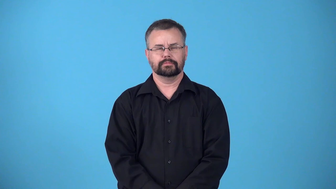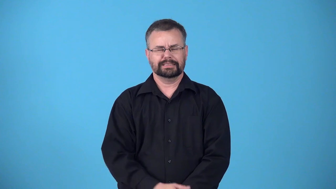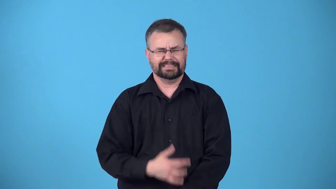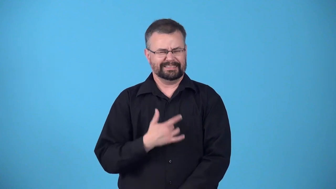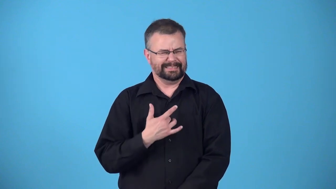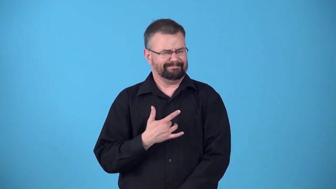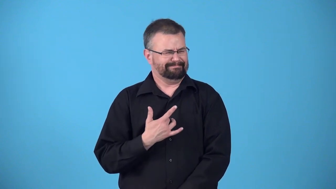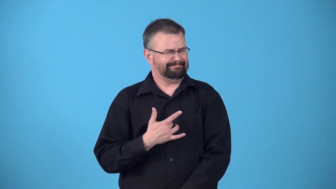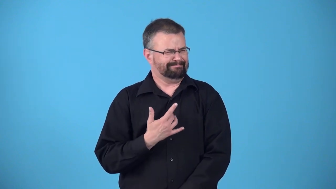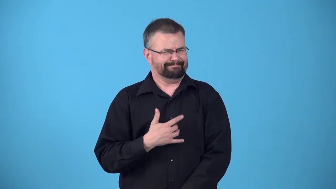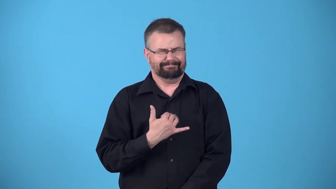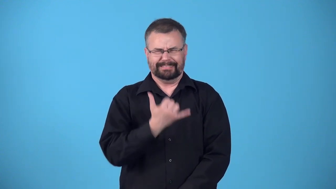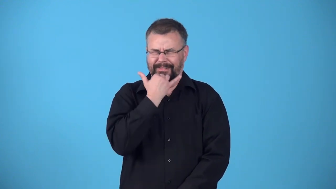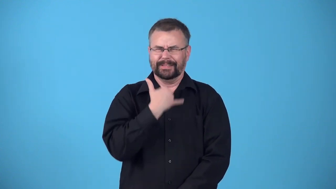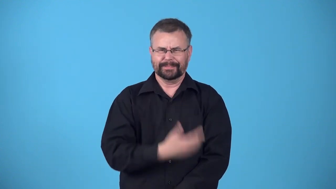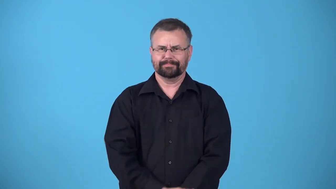bad taste in your mouth